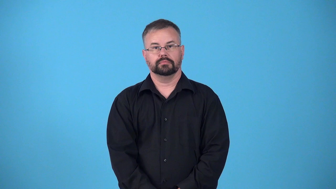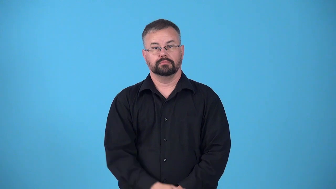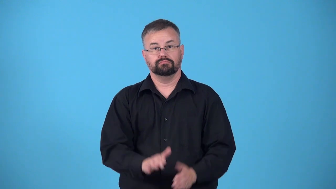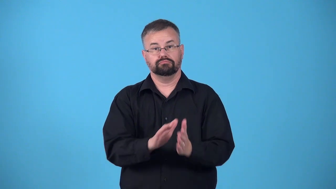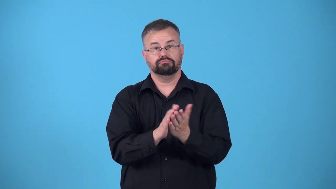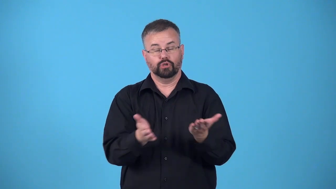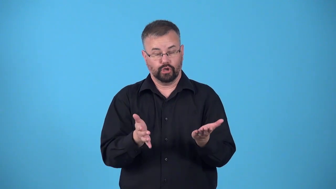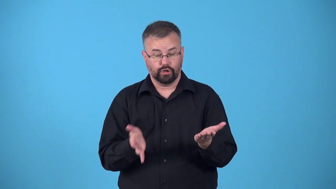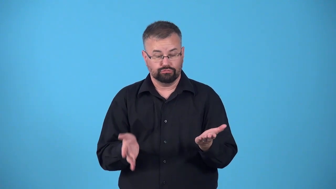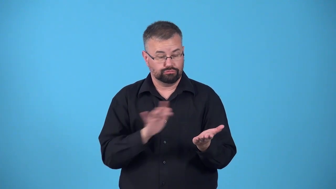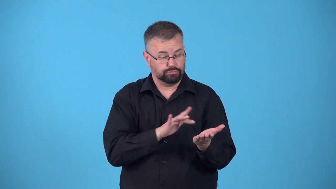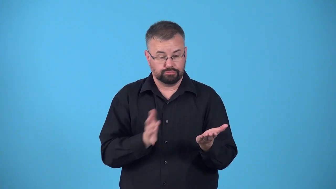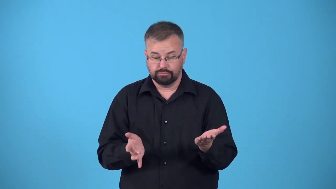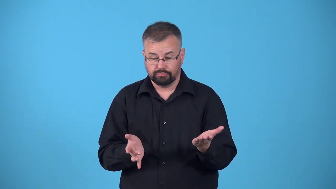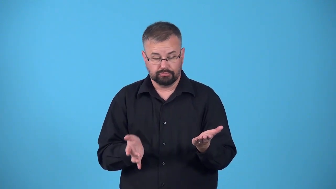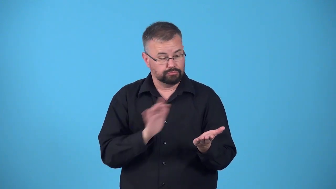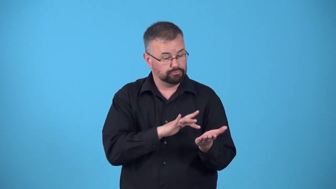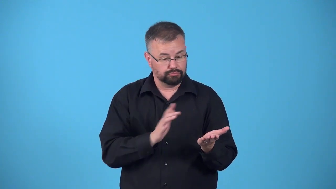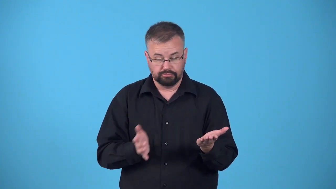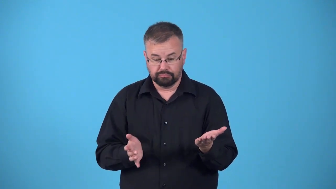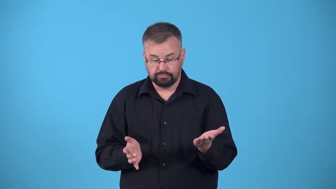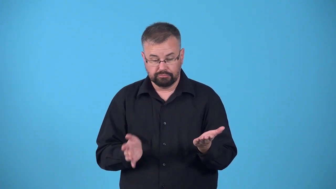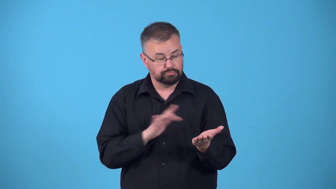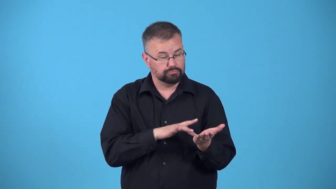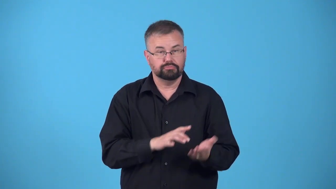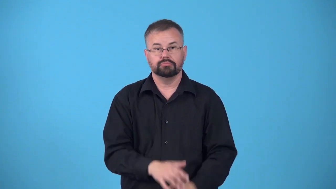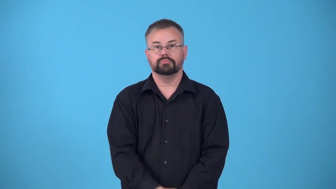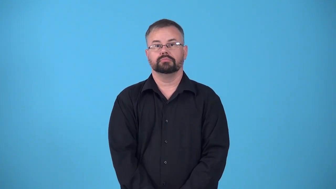turn page